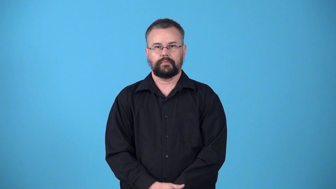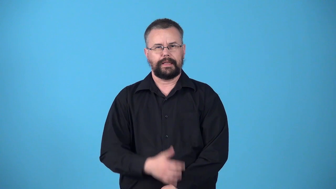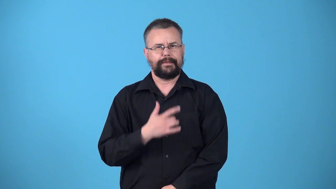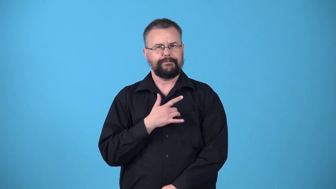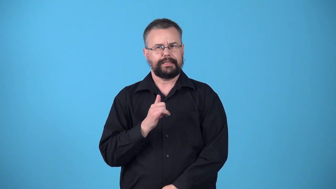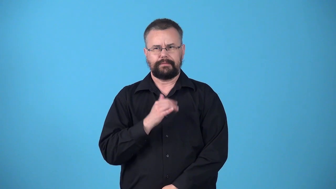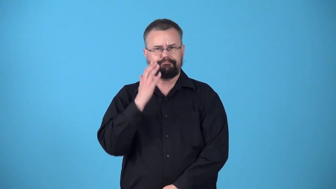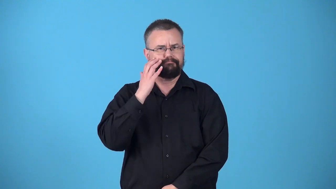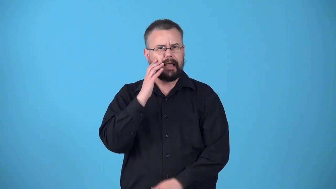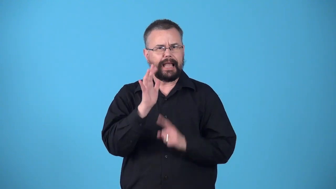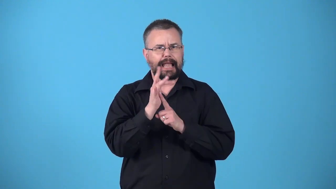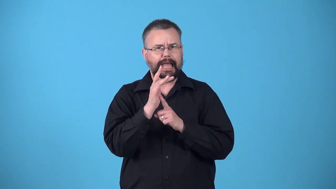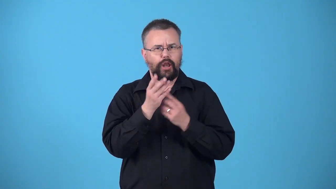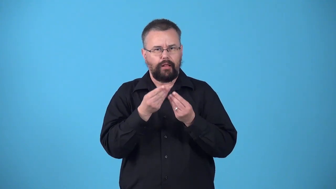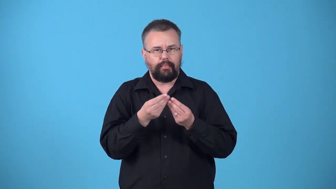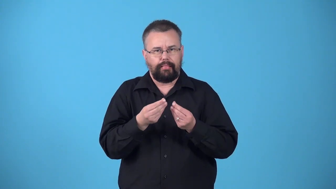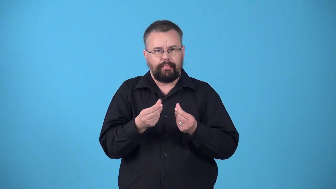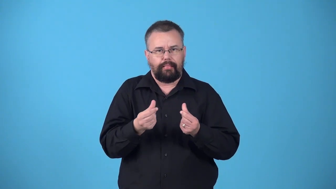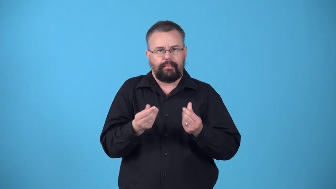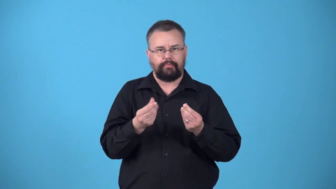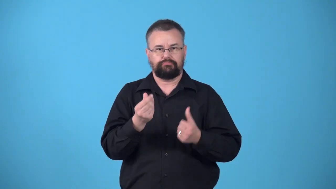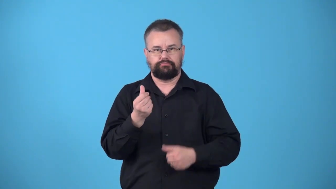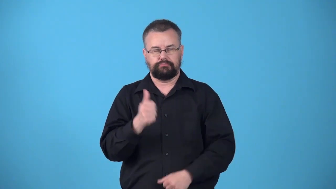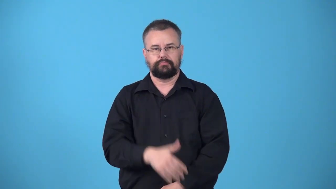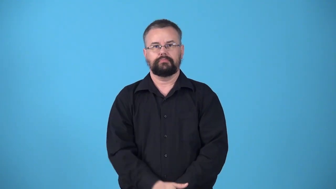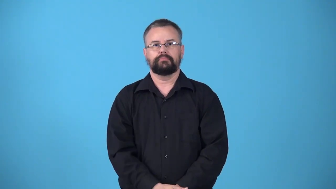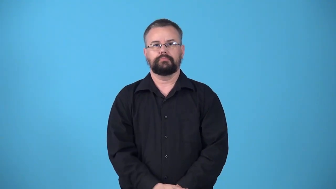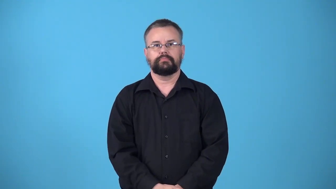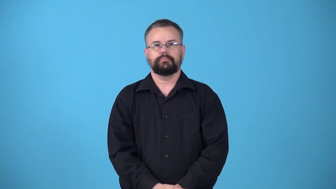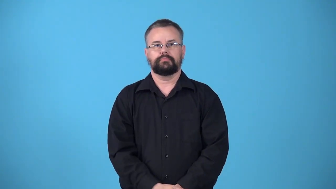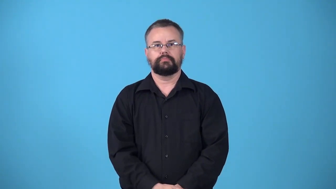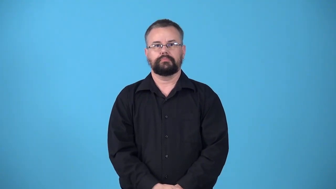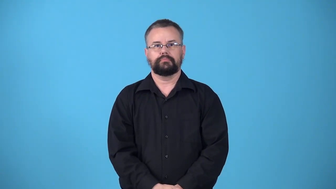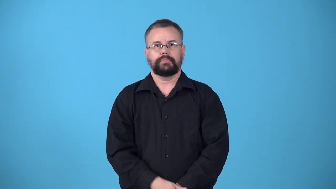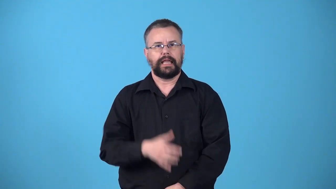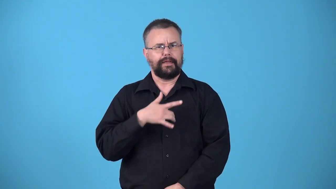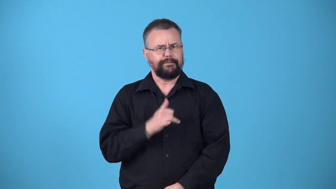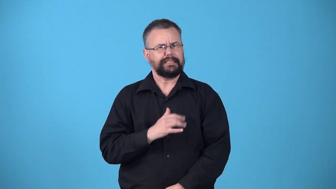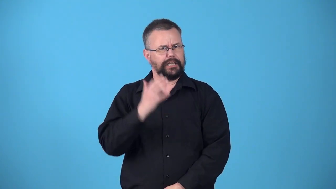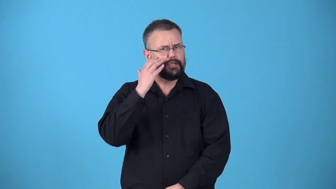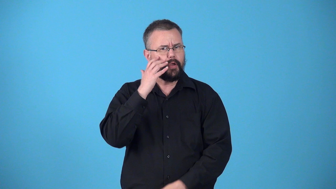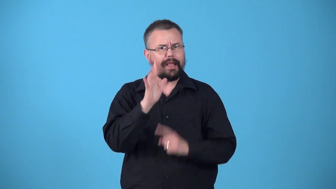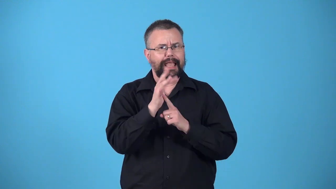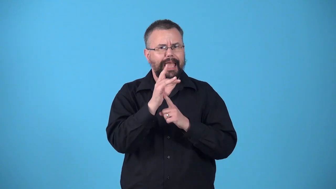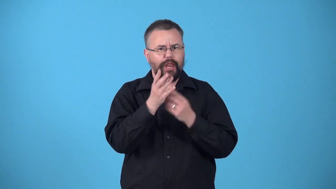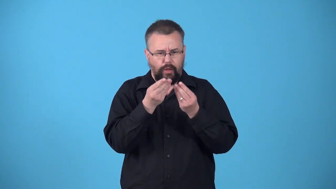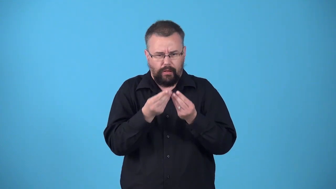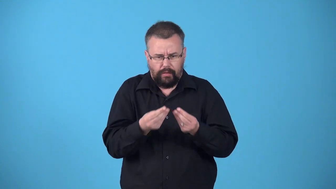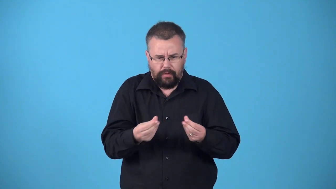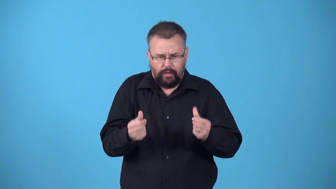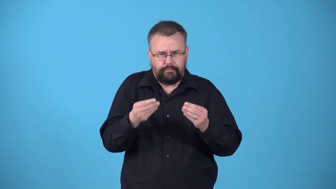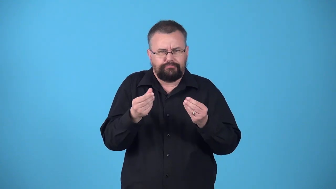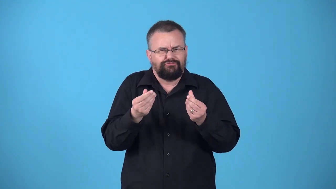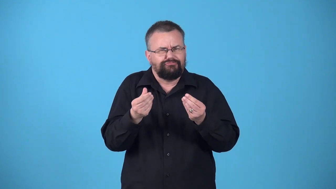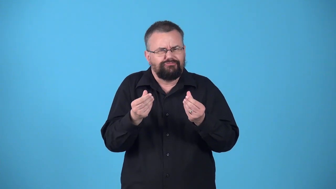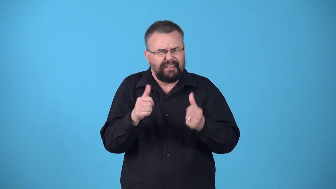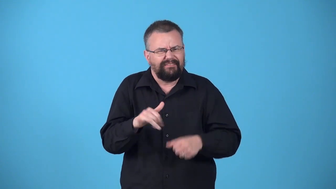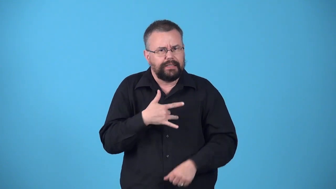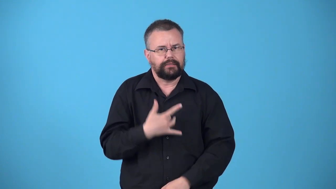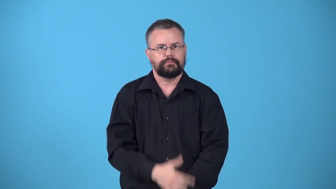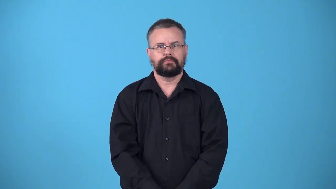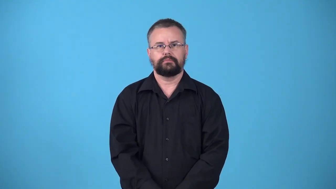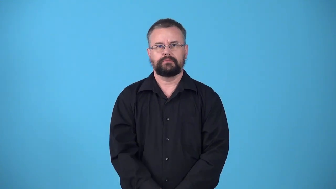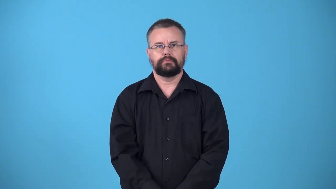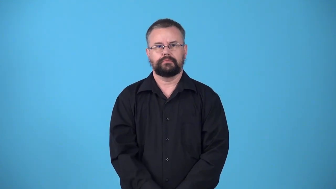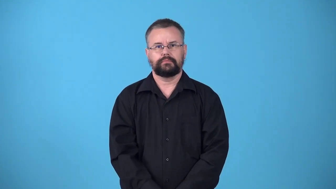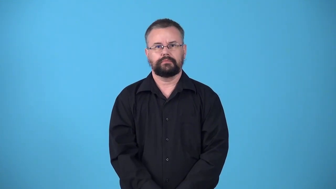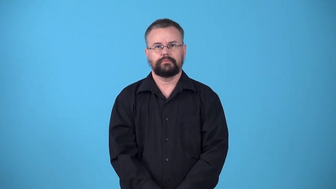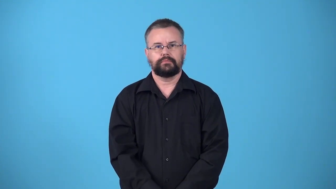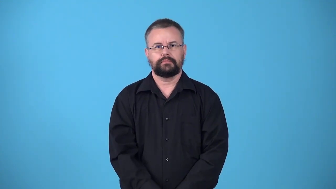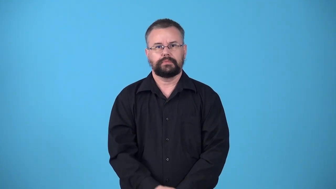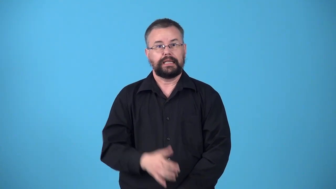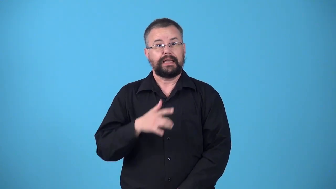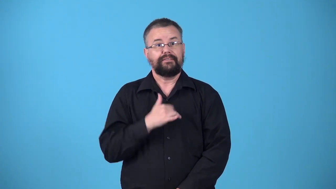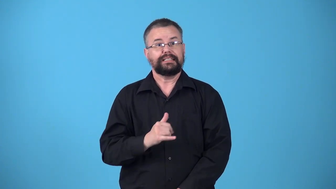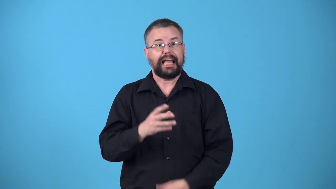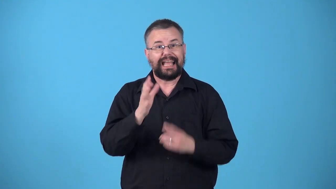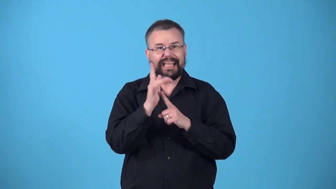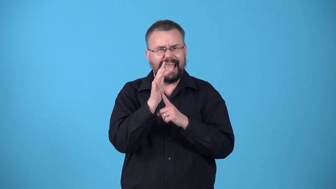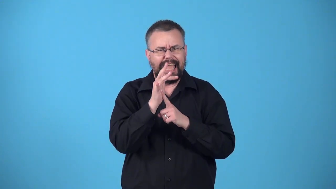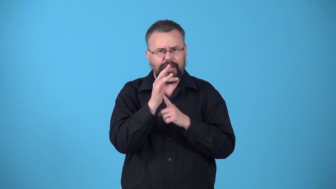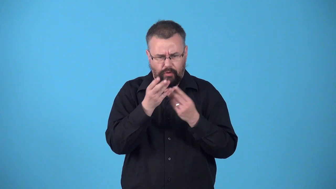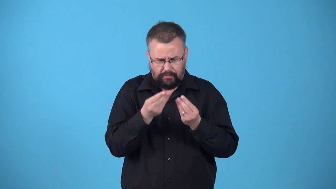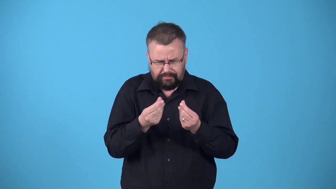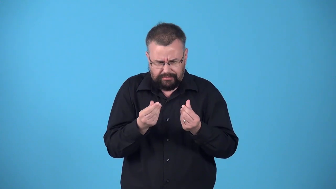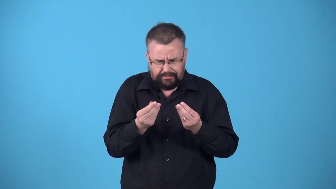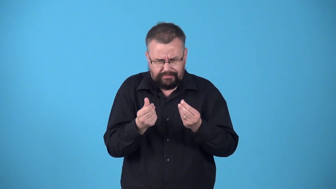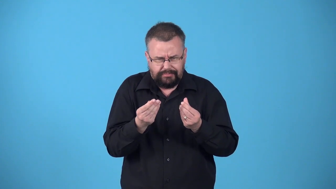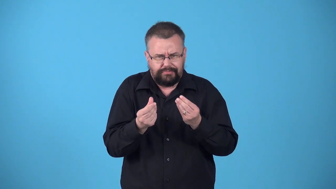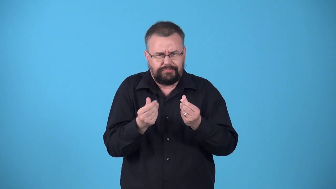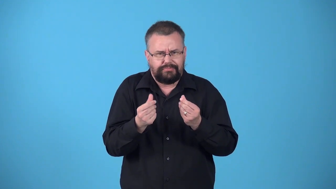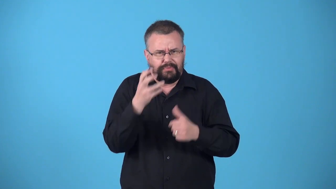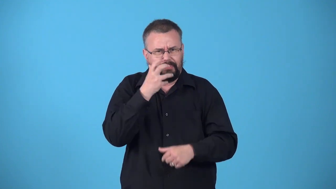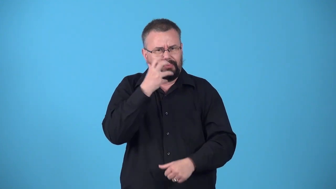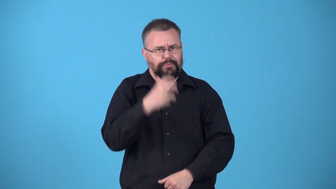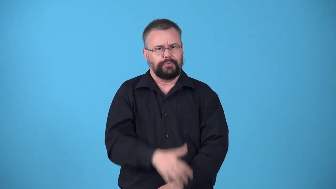waxy,waxier,waxiest